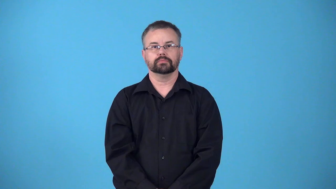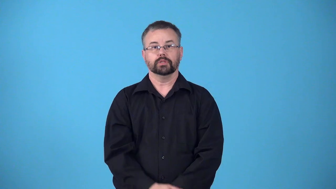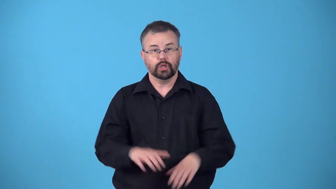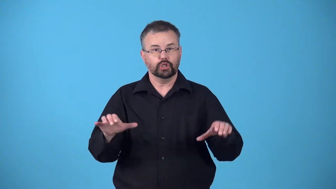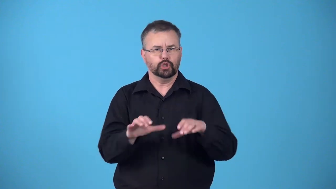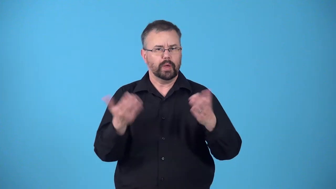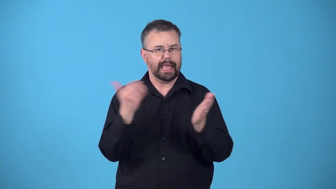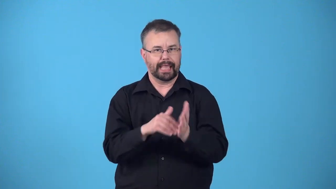redo